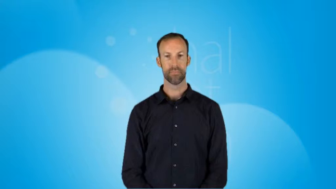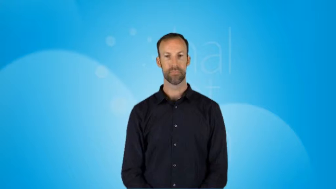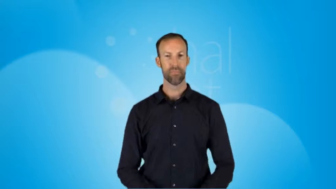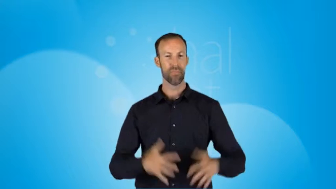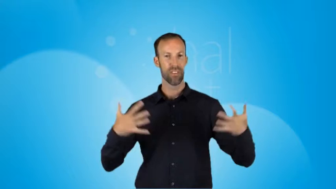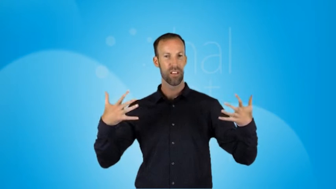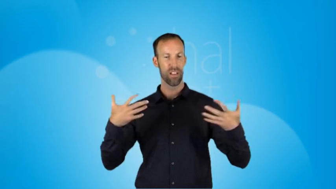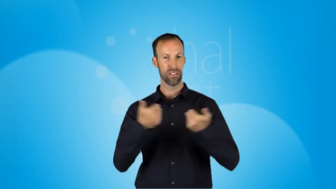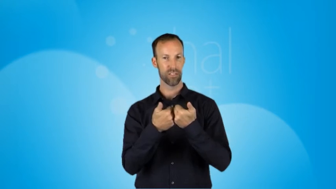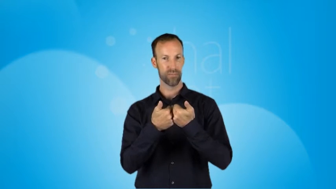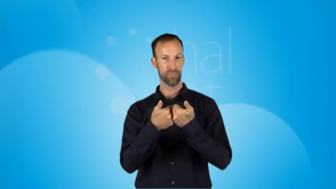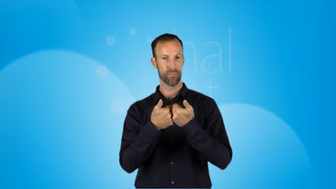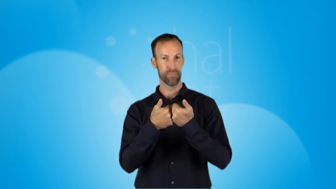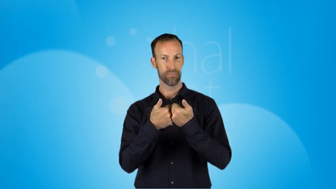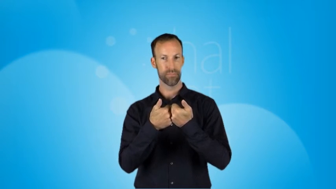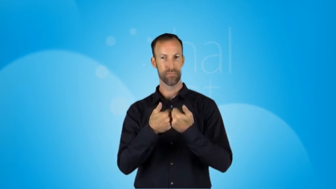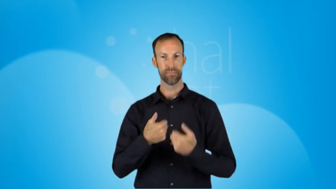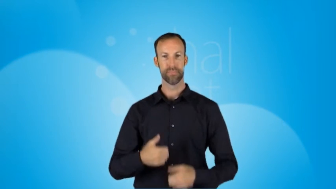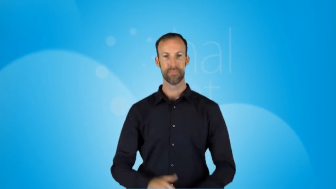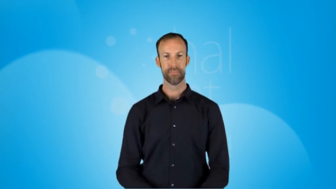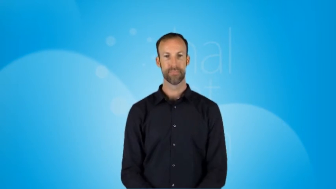accident